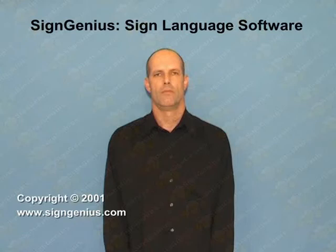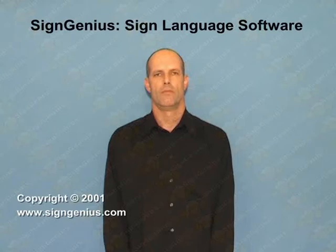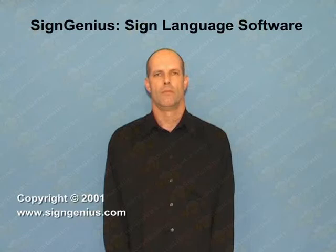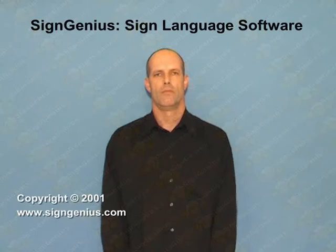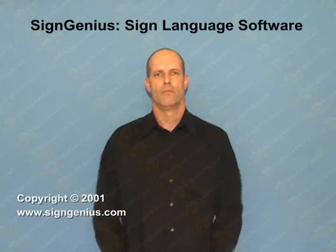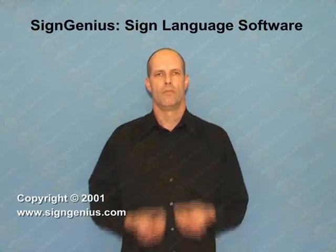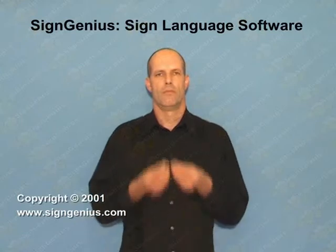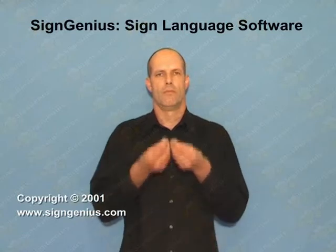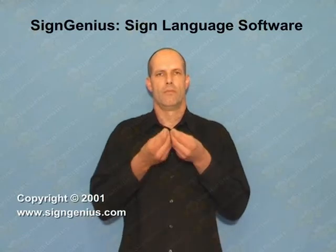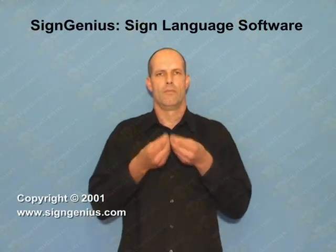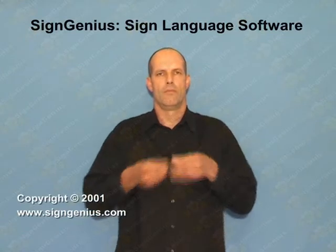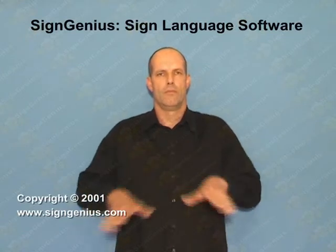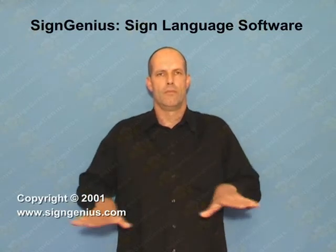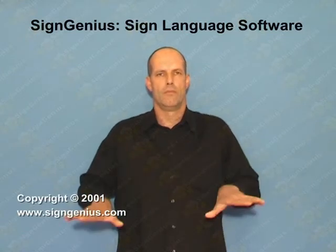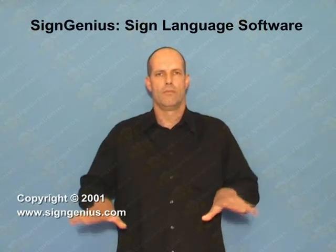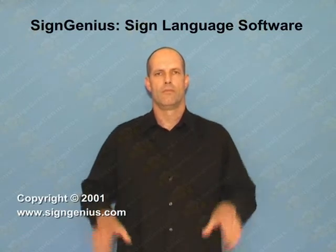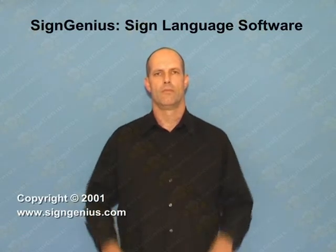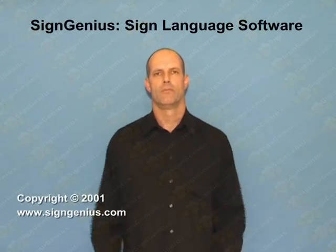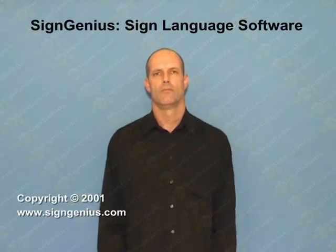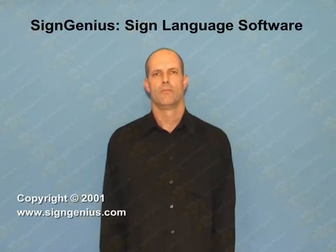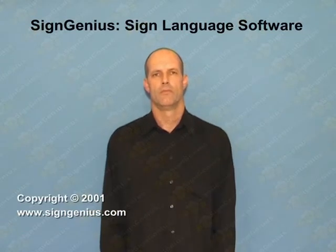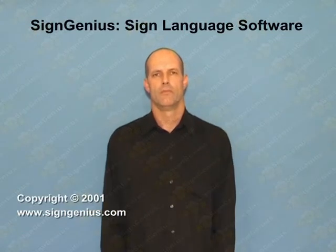LOSE